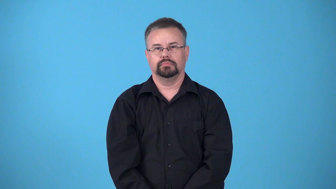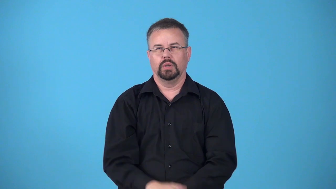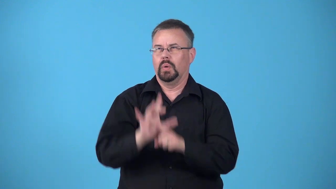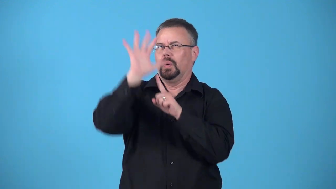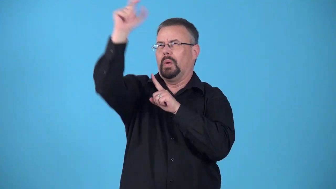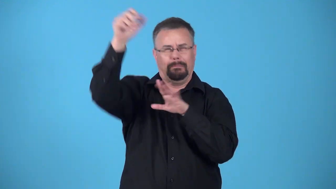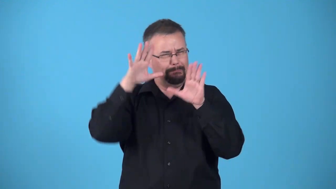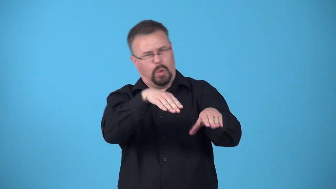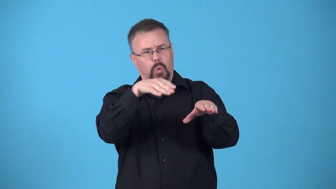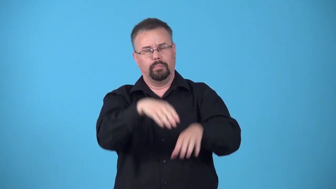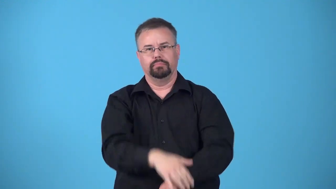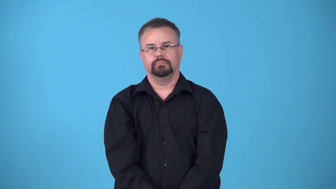landslide victory